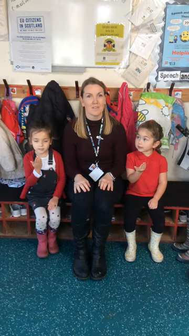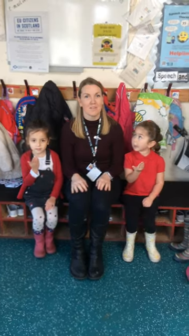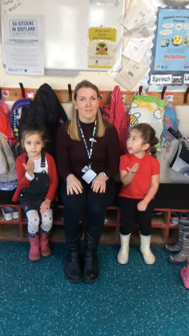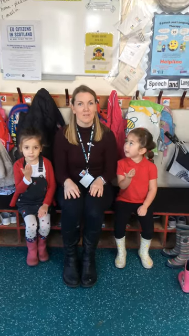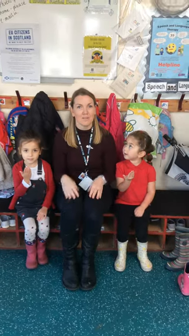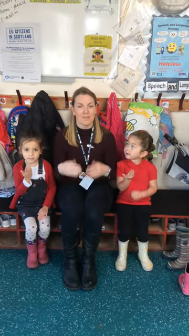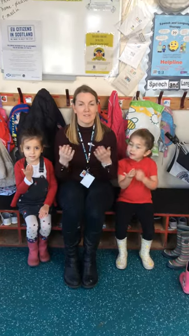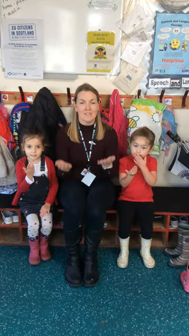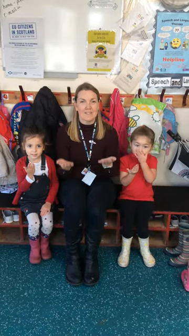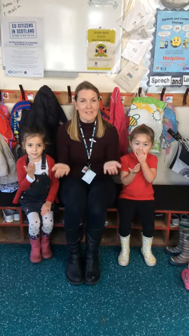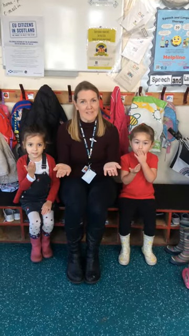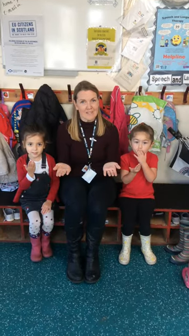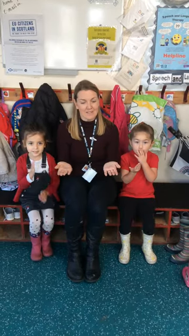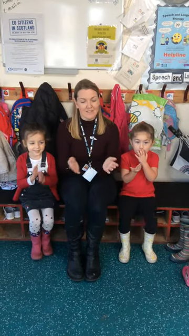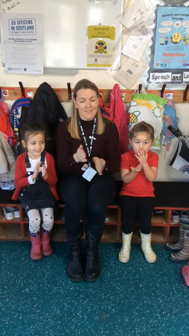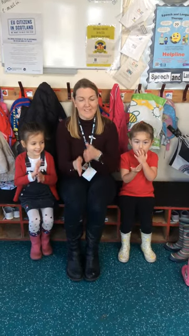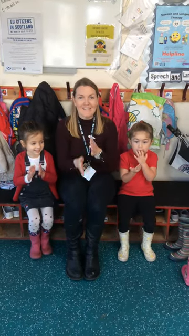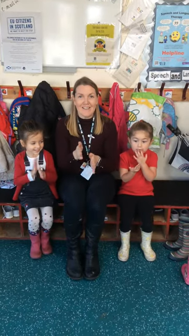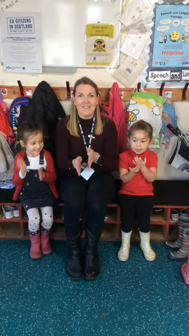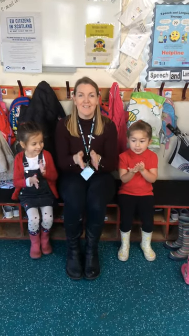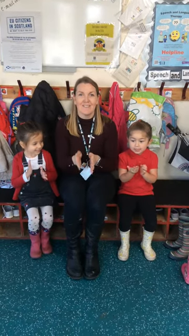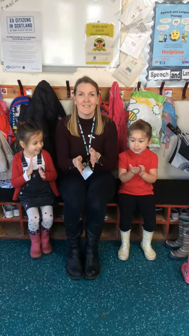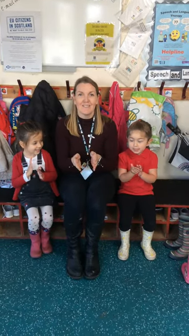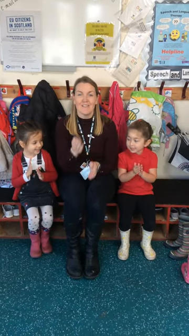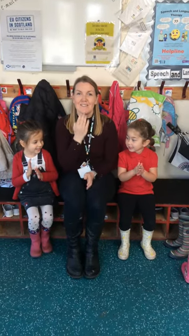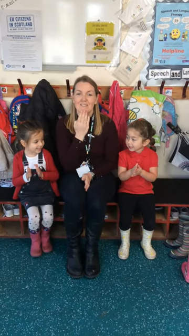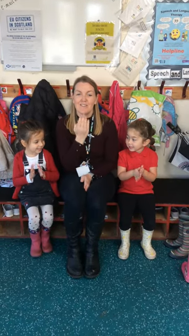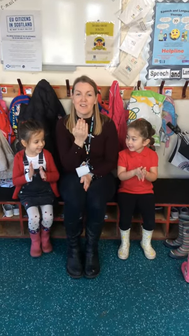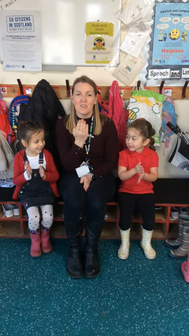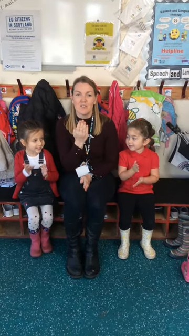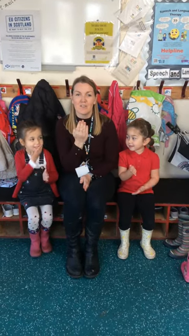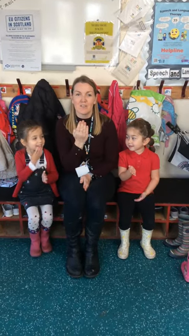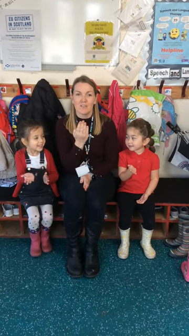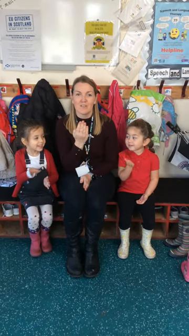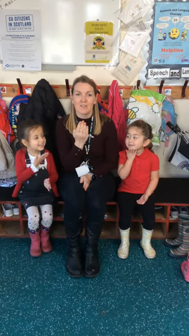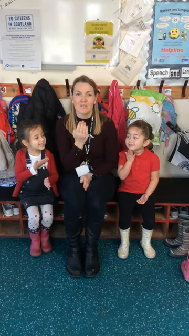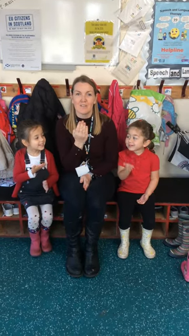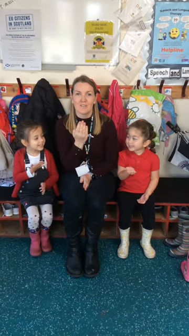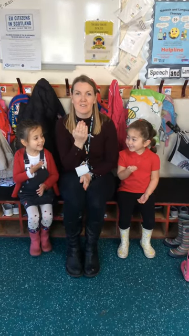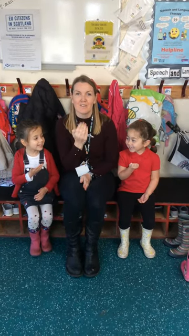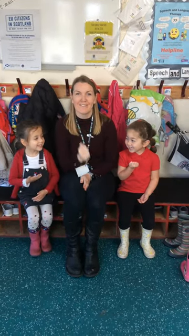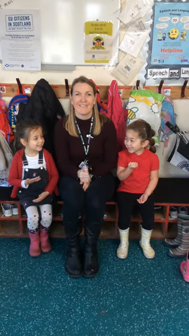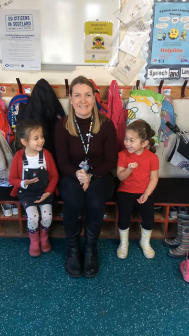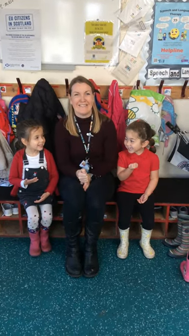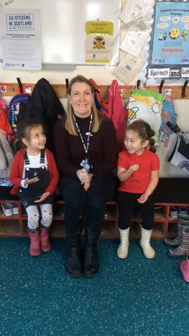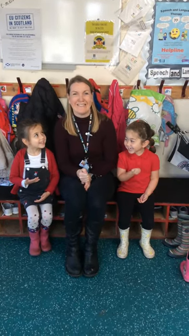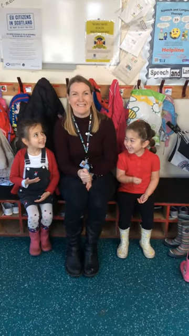Thank You